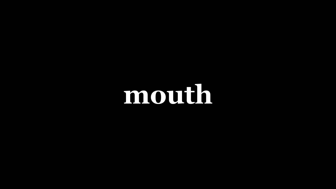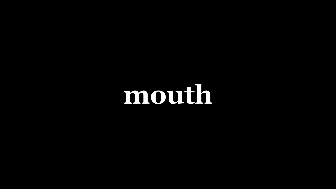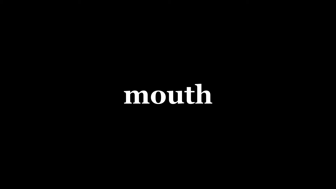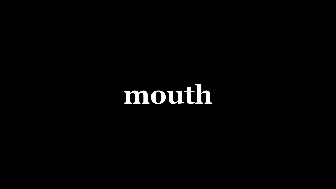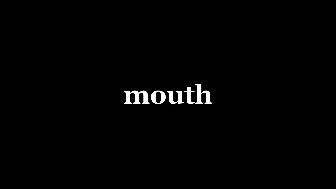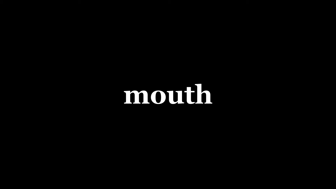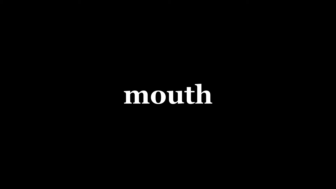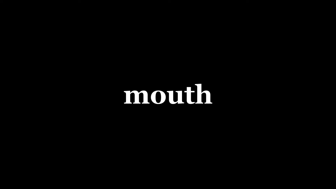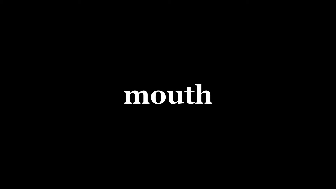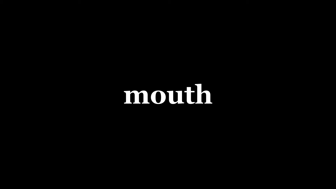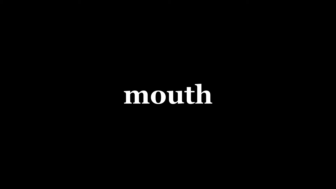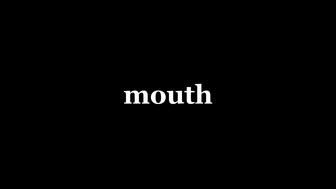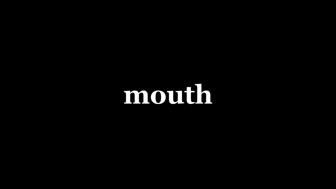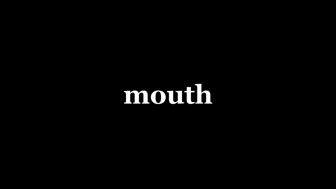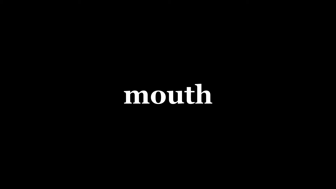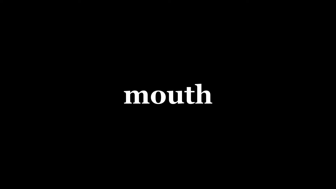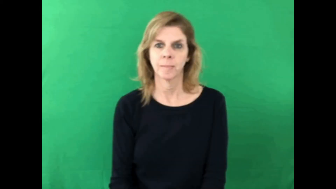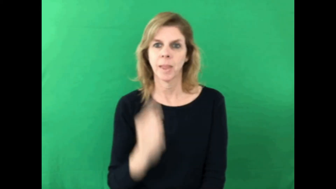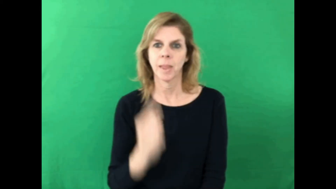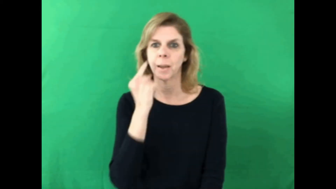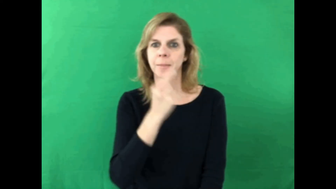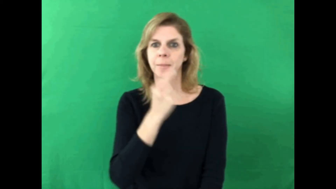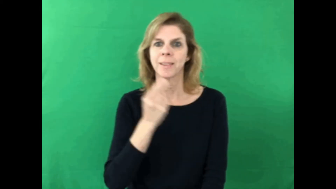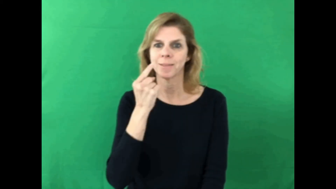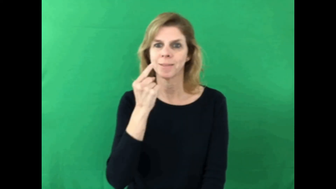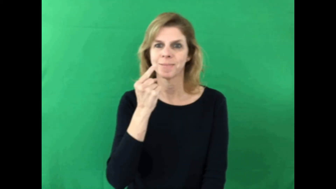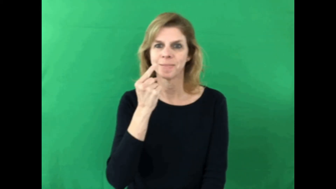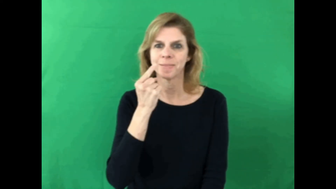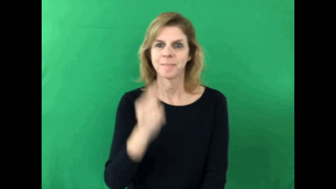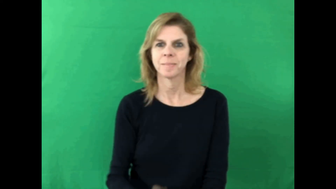Mouth